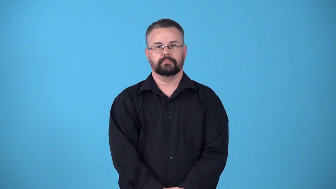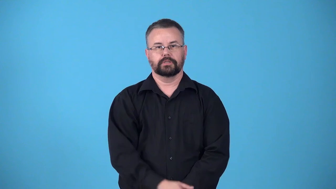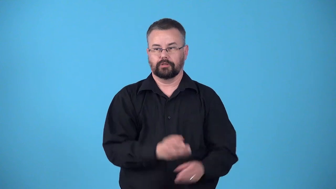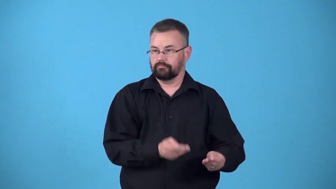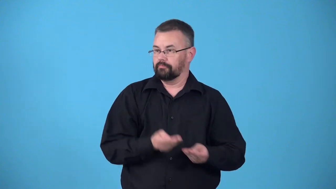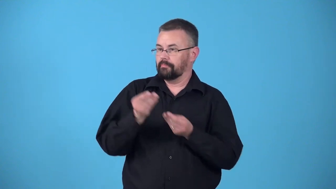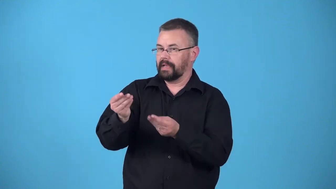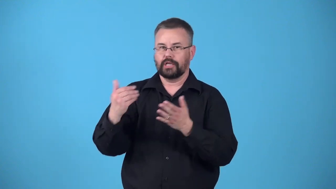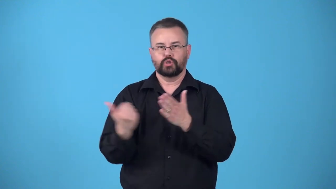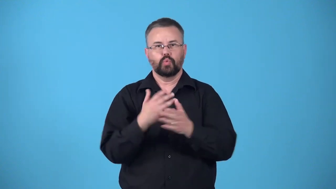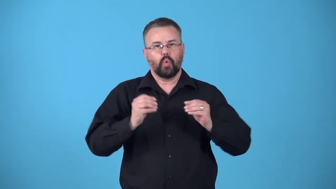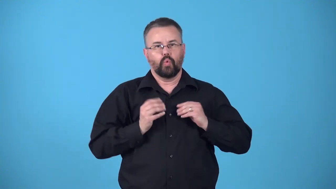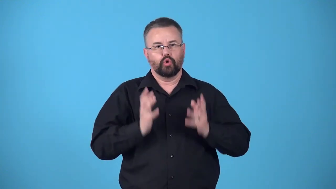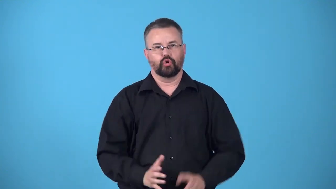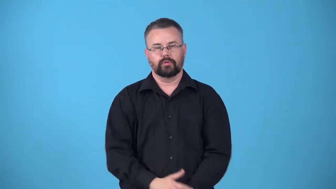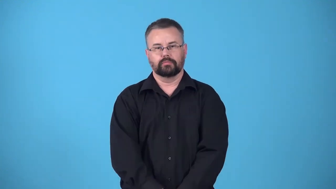changes hands